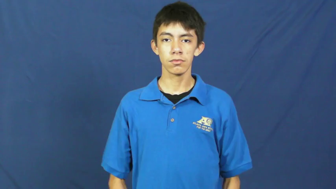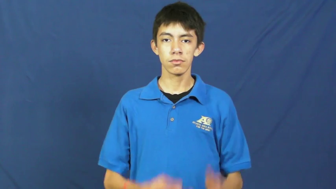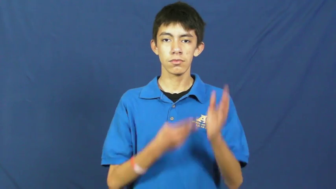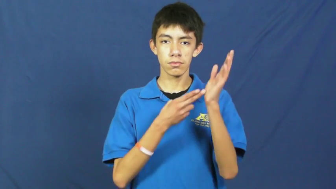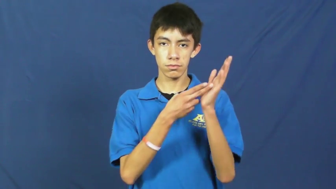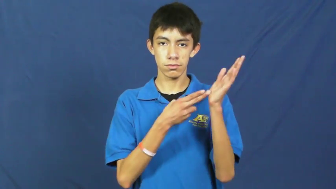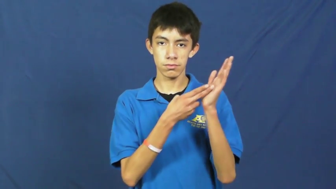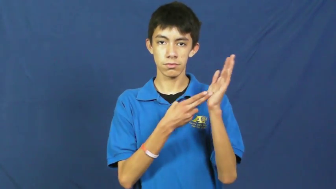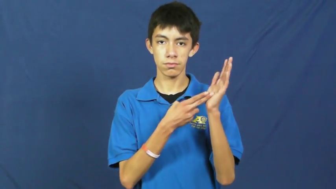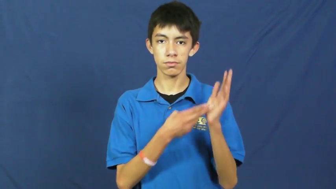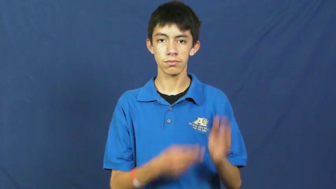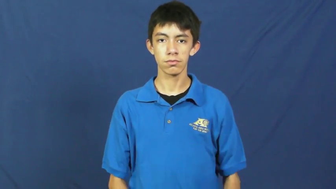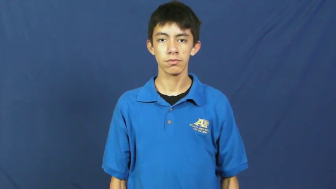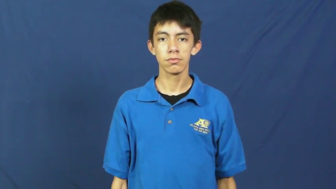incorruptible